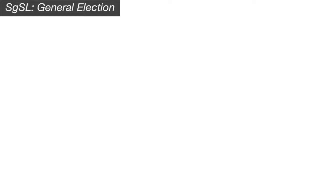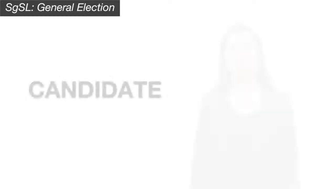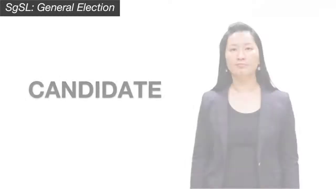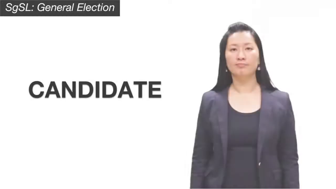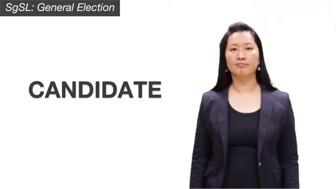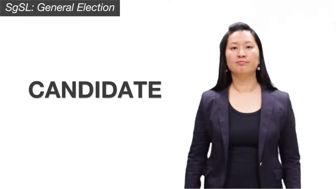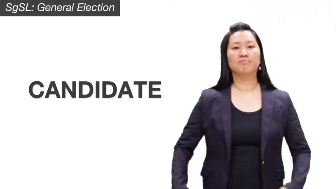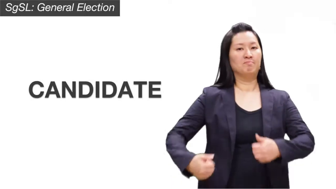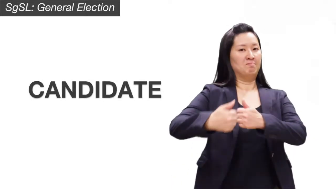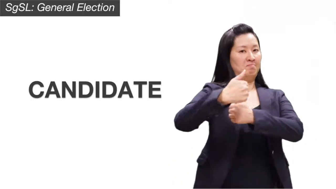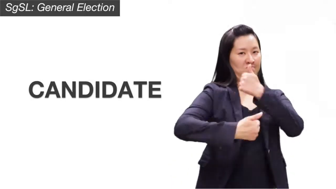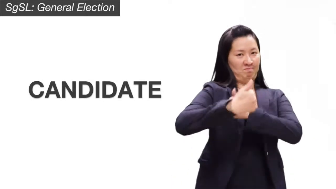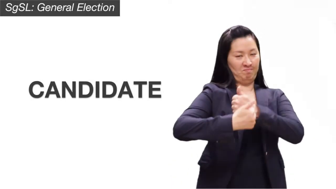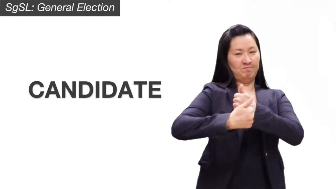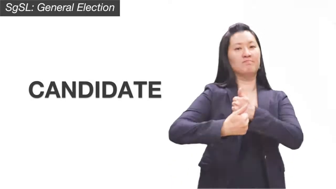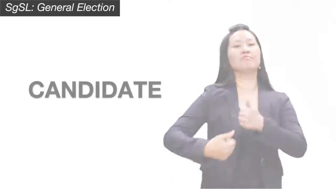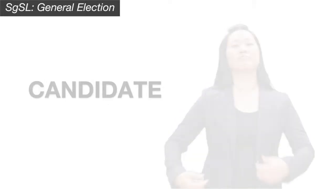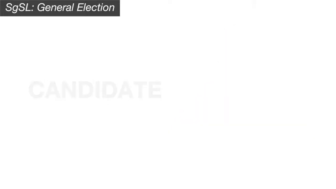Candidate